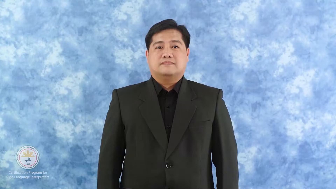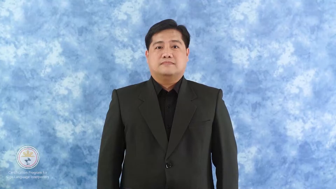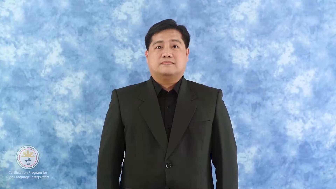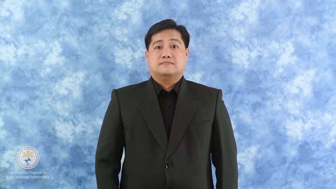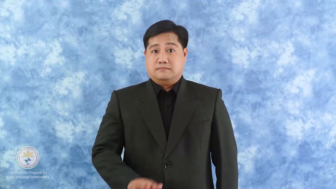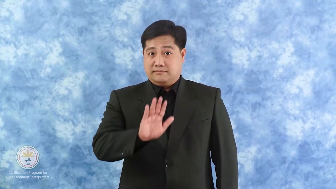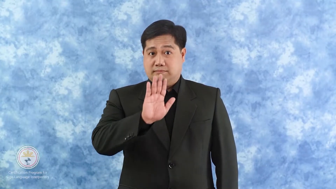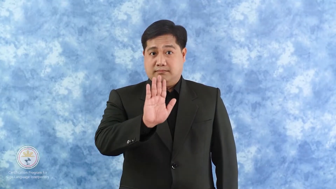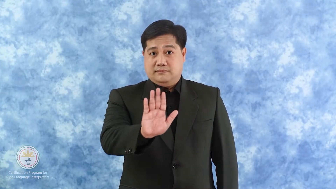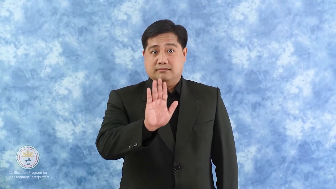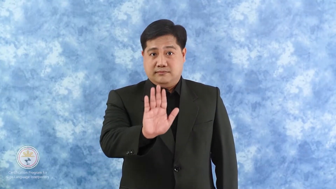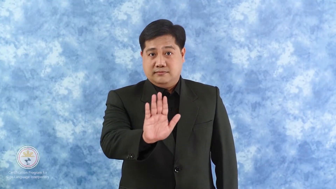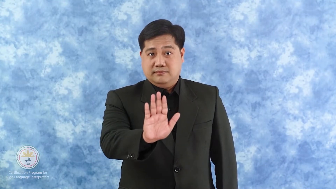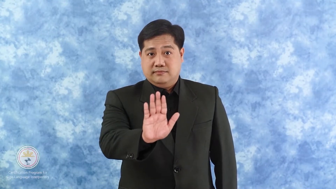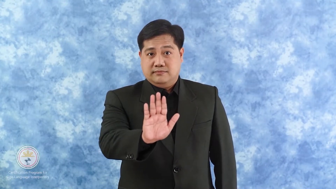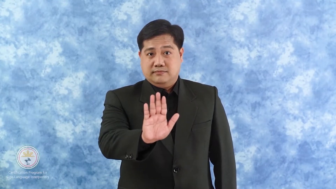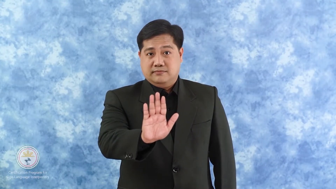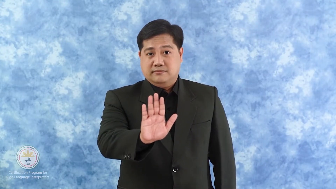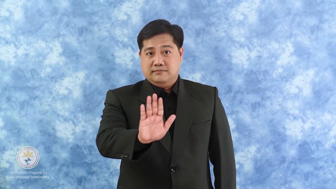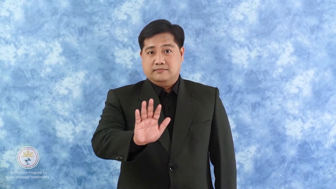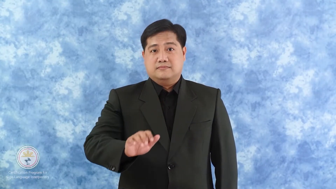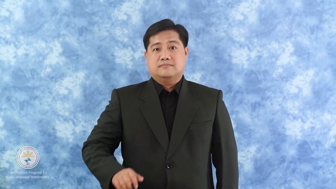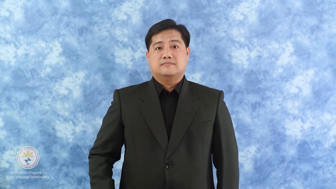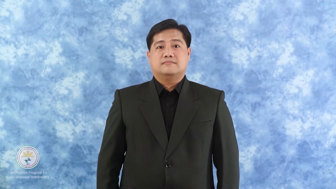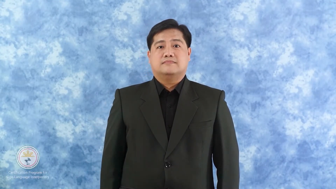Your